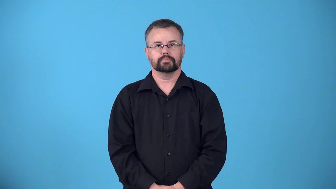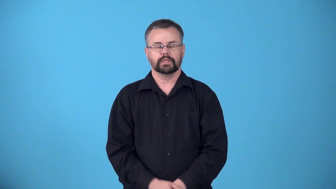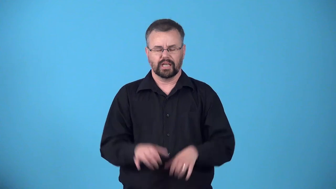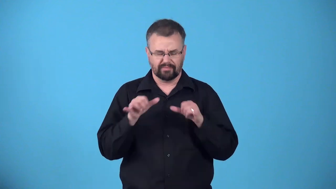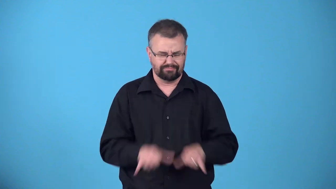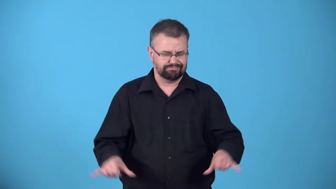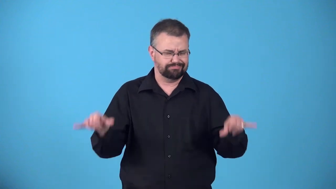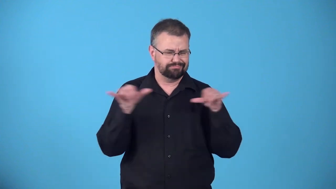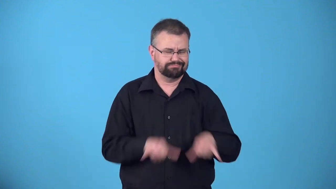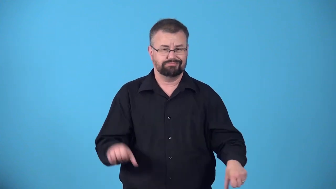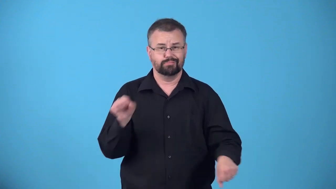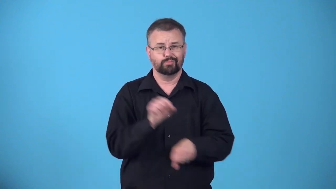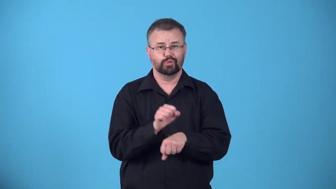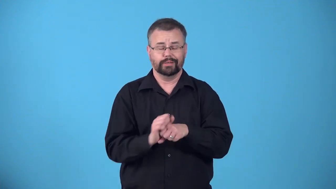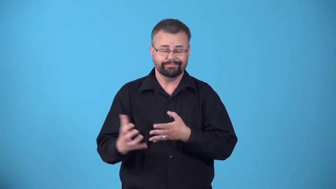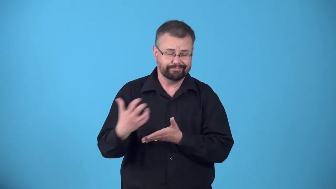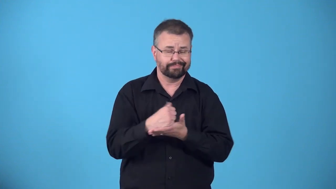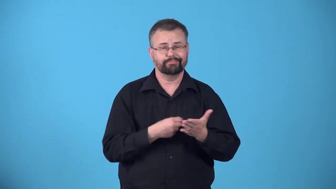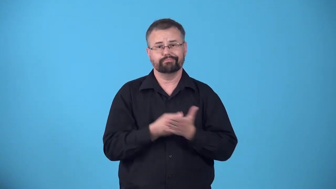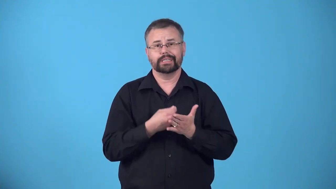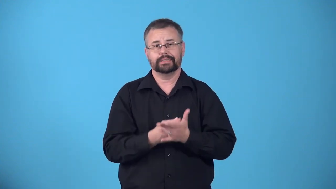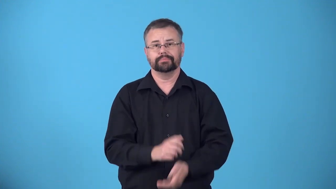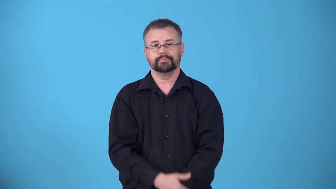another day another dollar